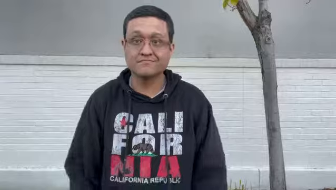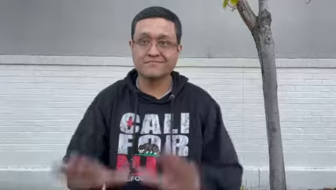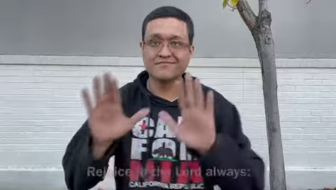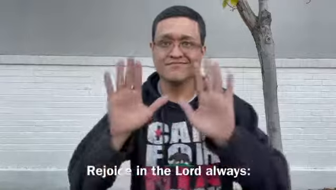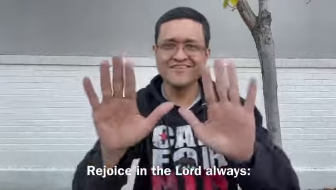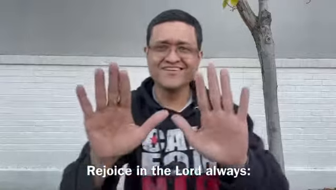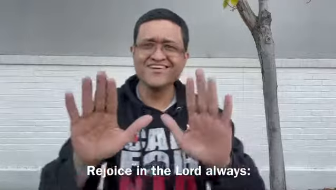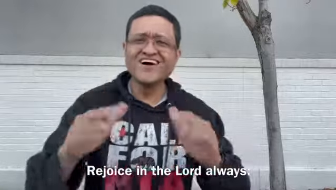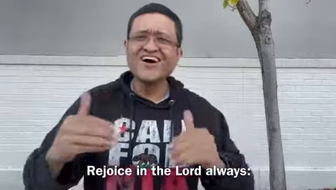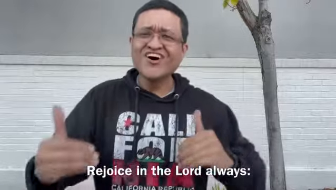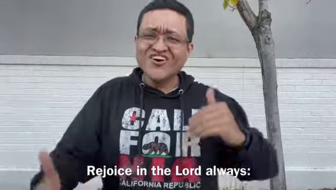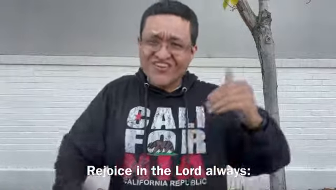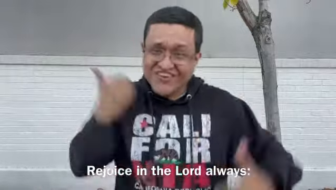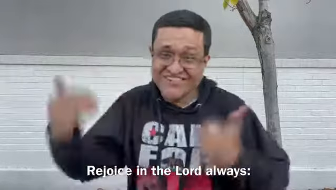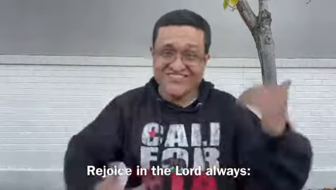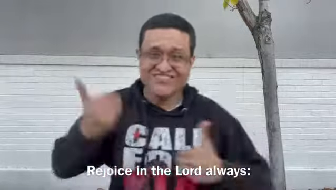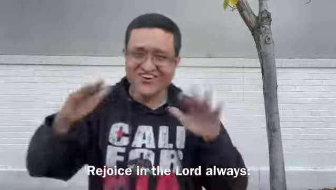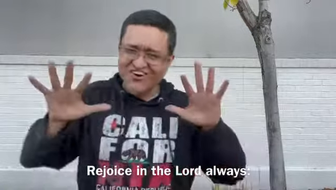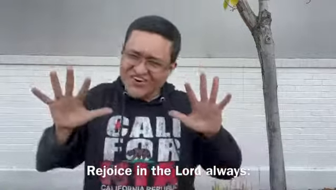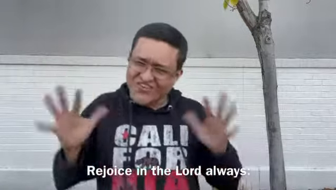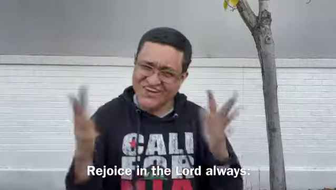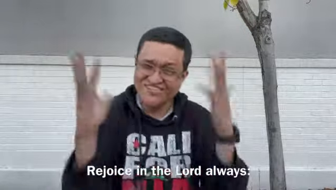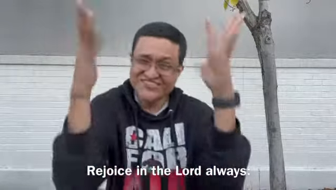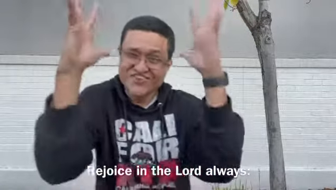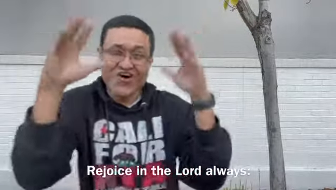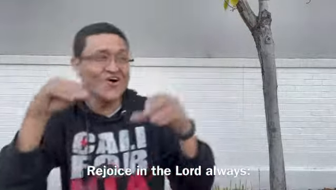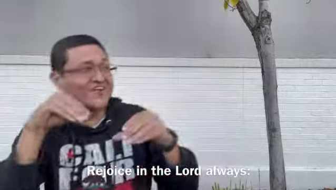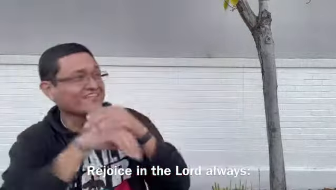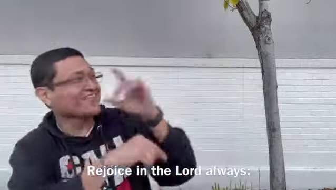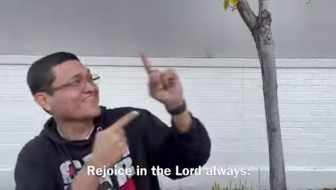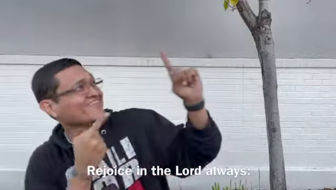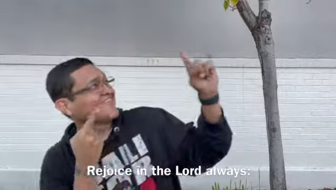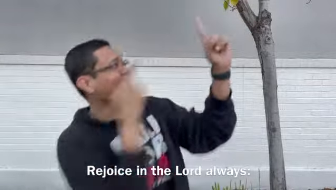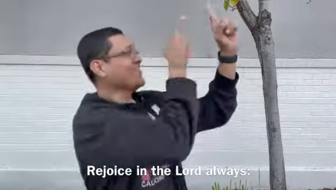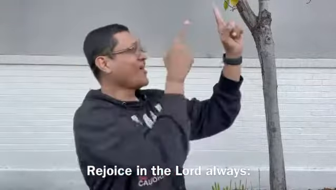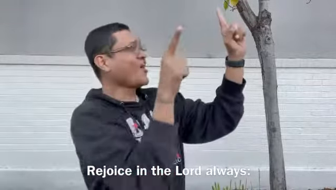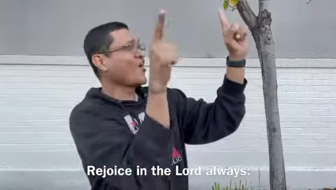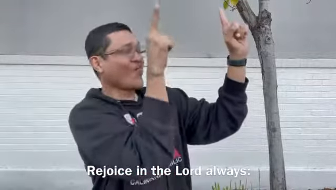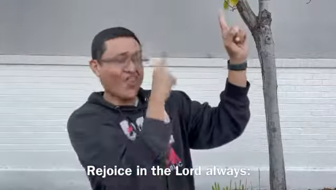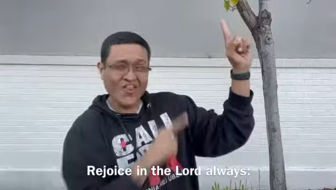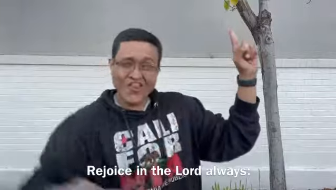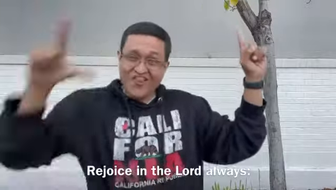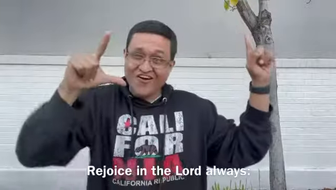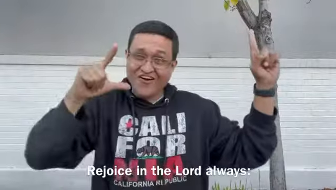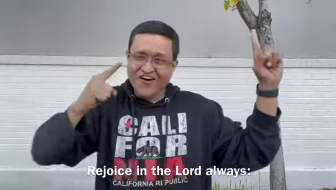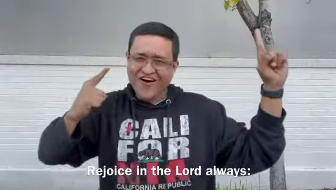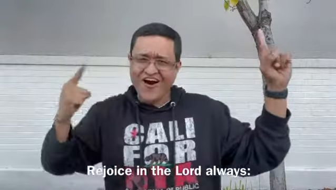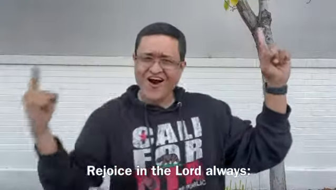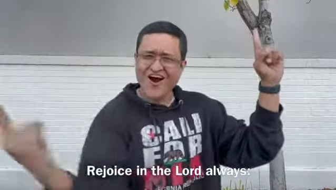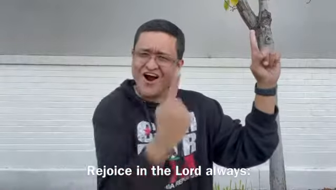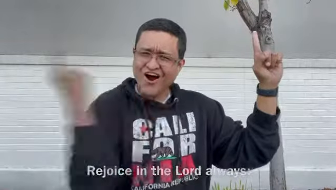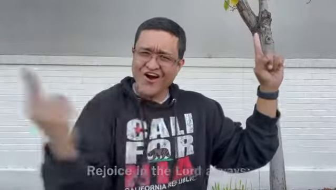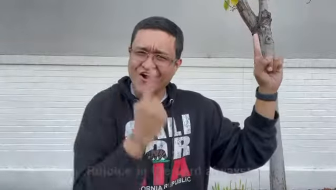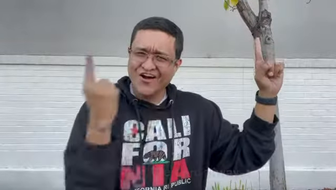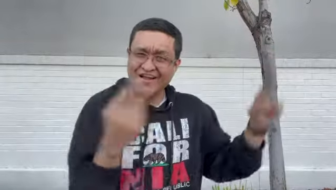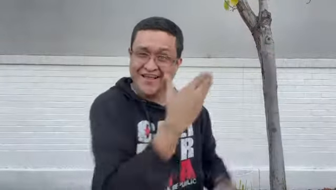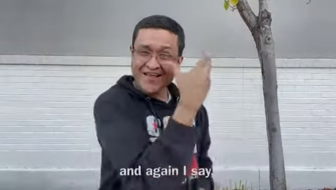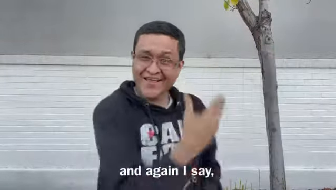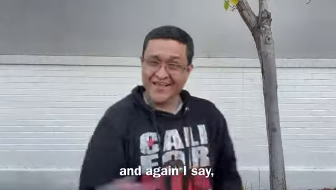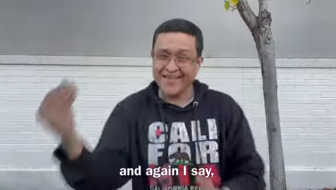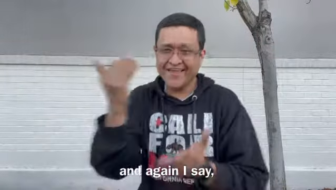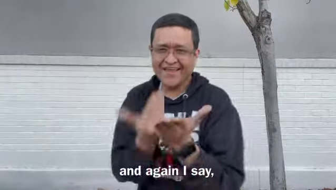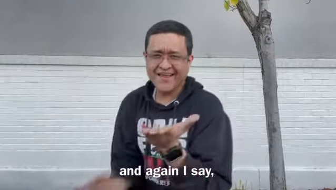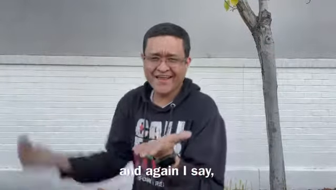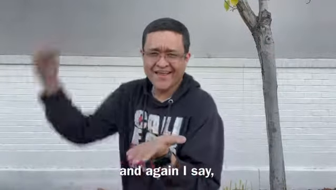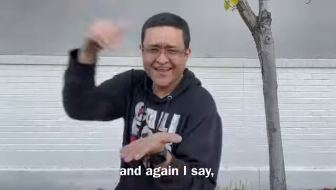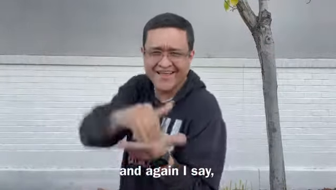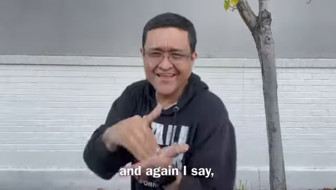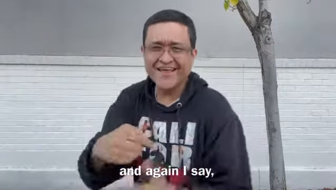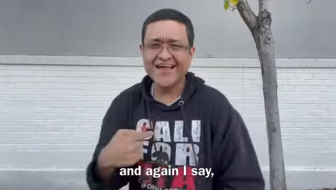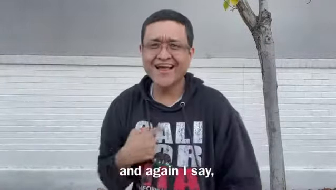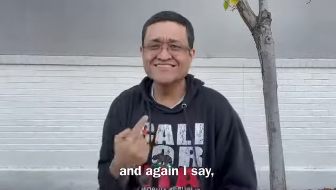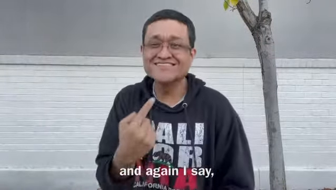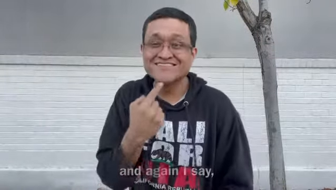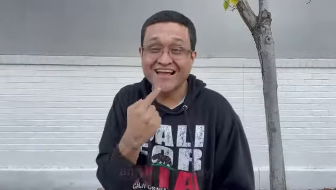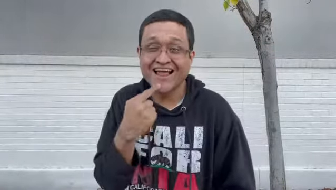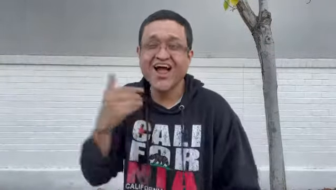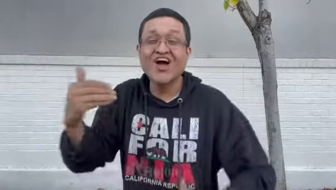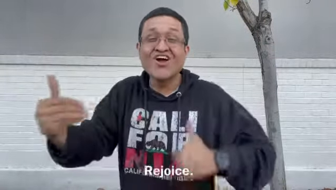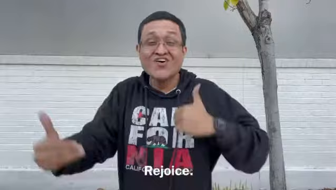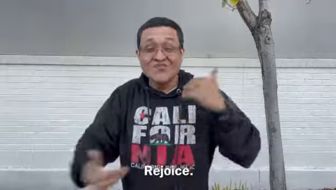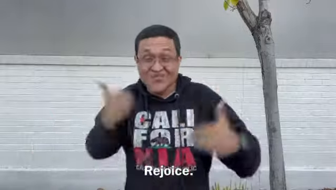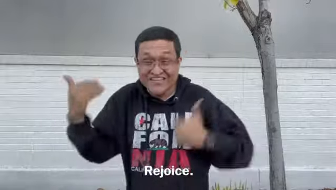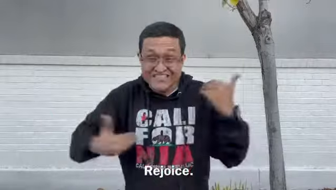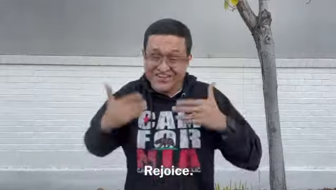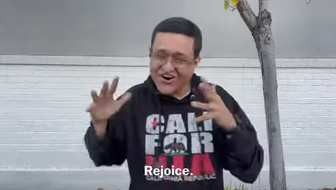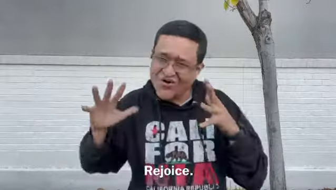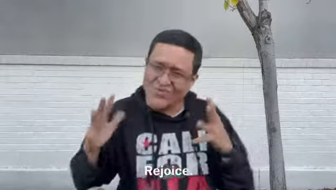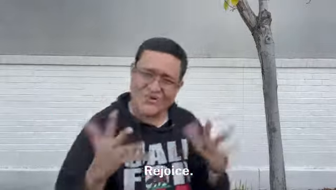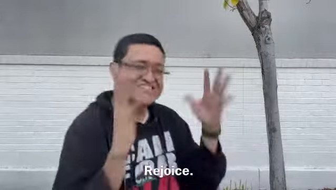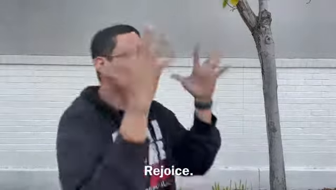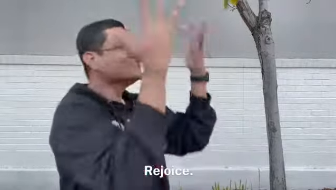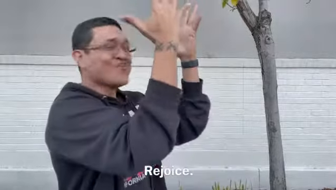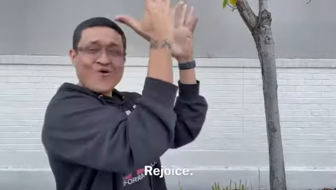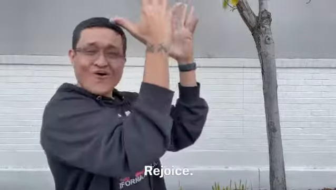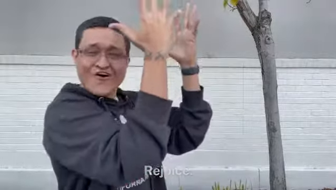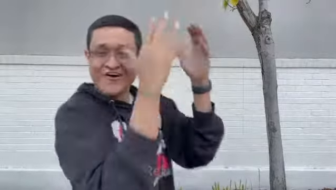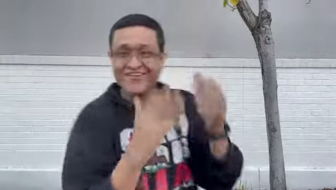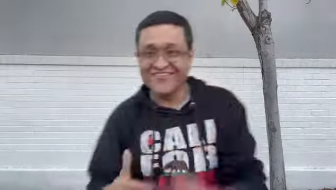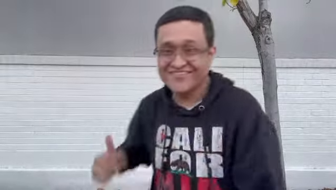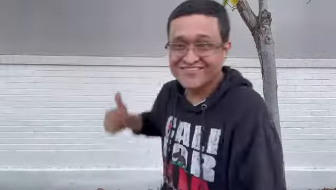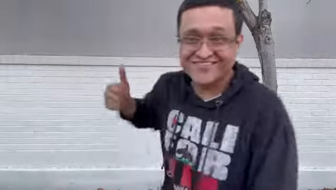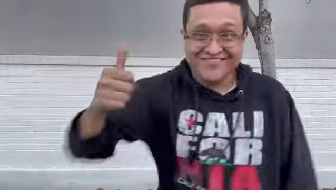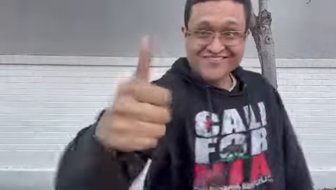Philippians 4:4